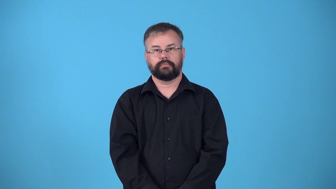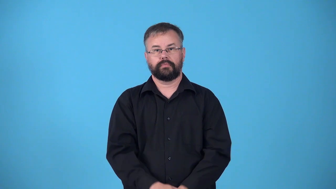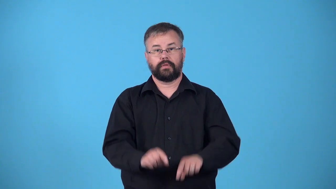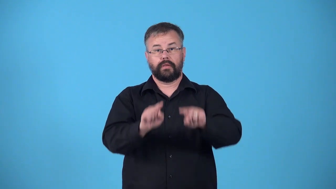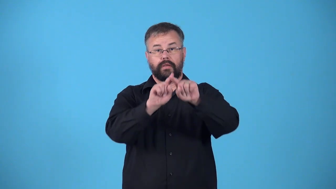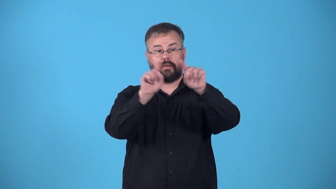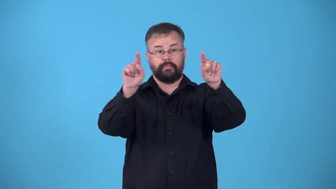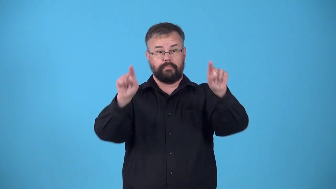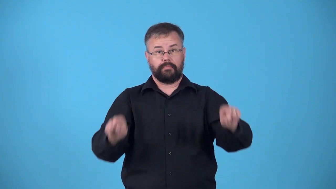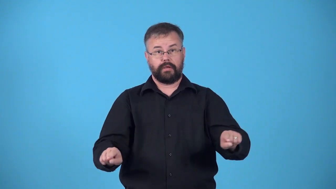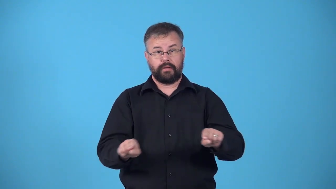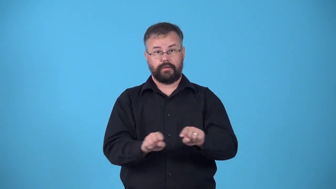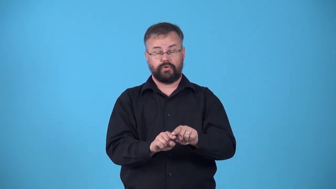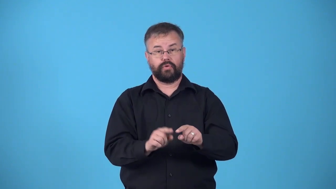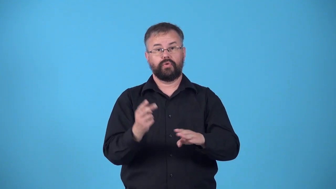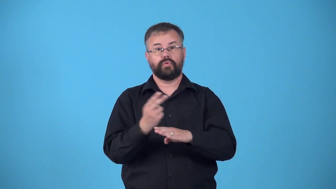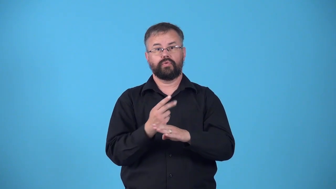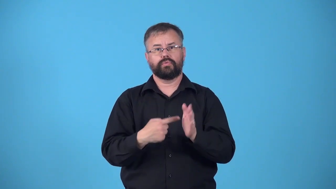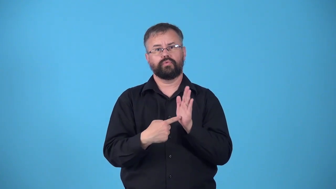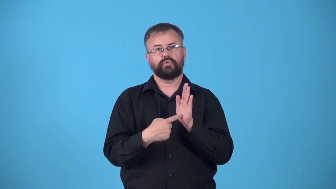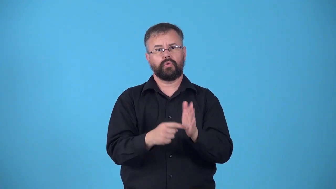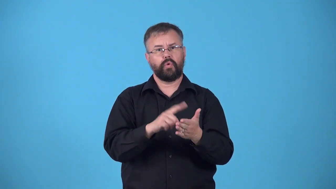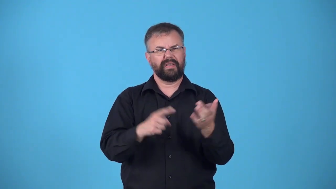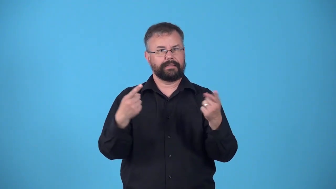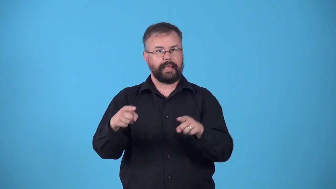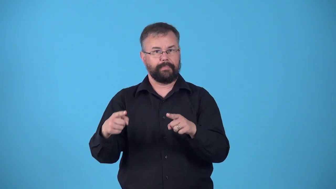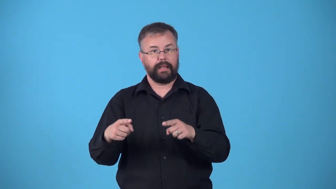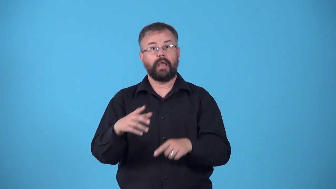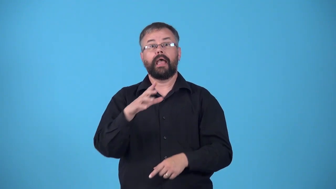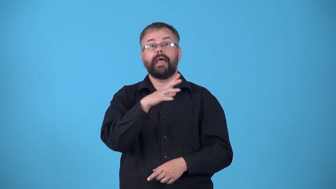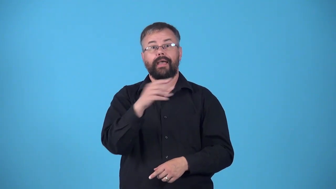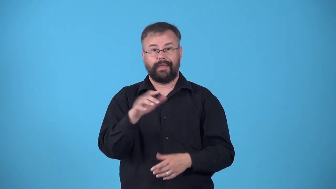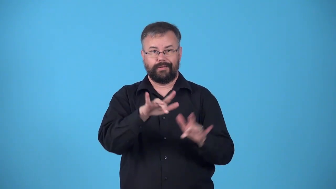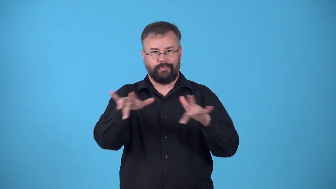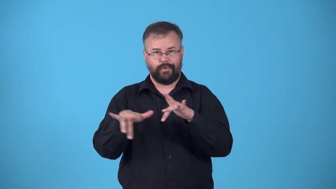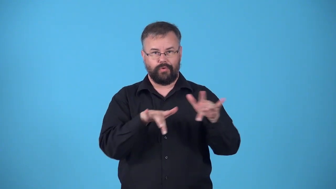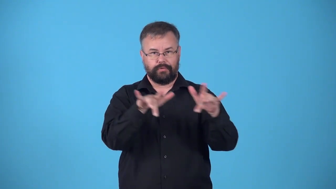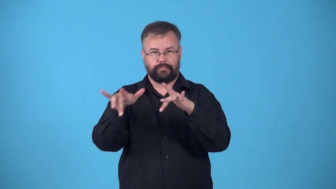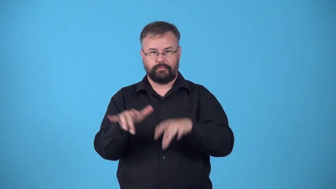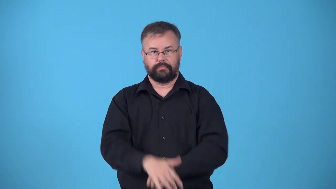monitor